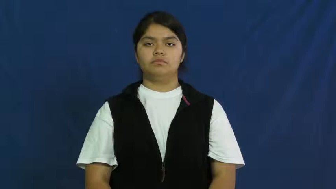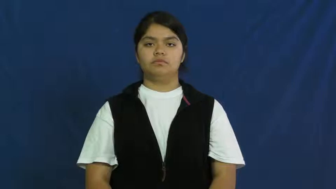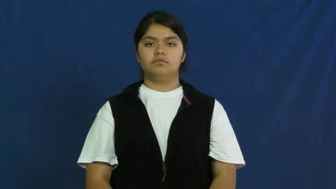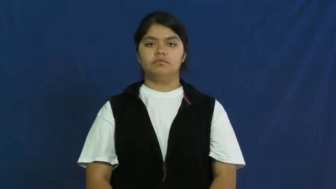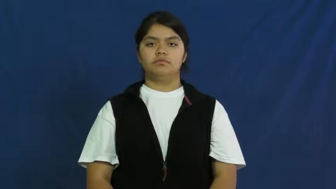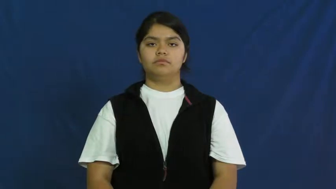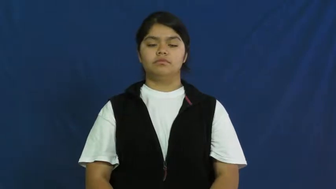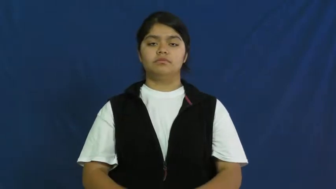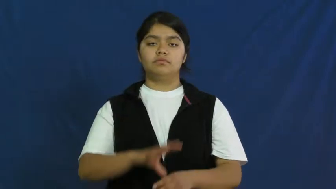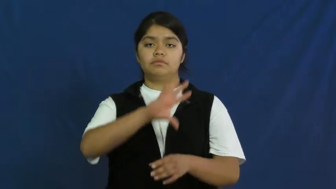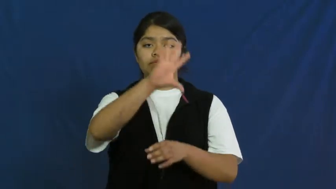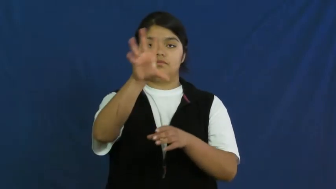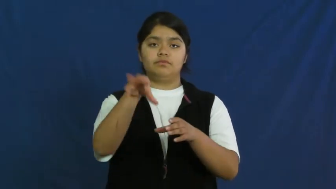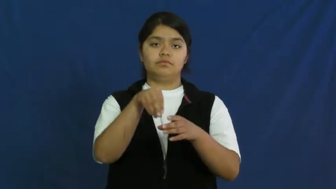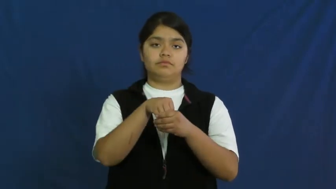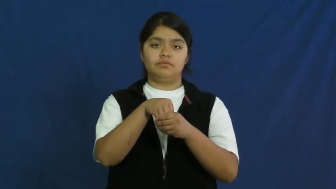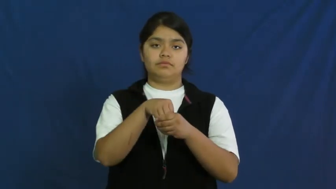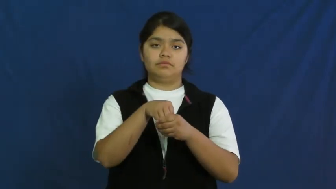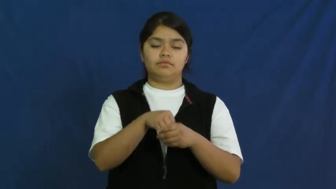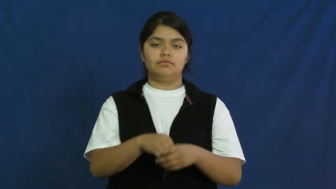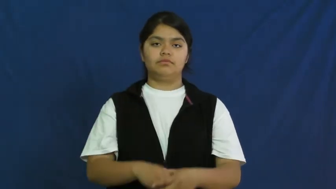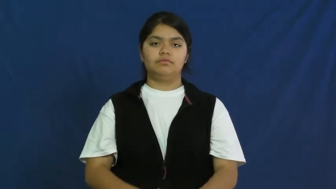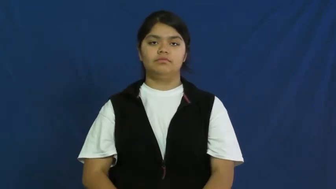get in,hold-contained